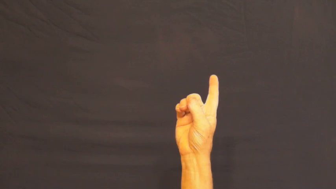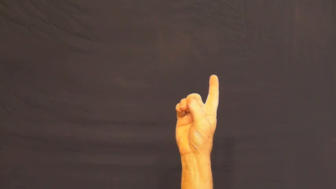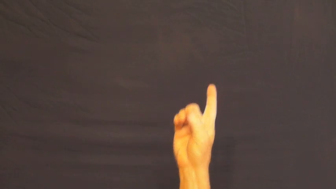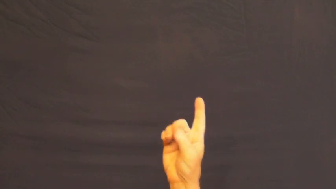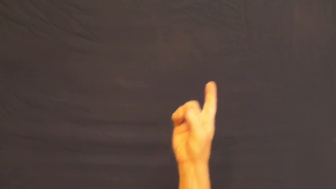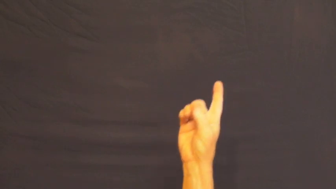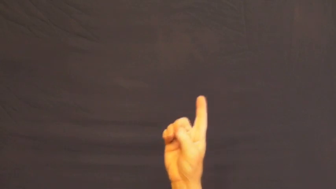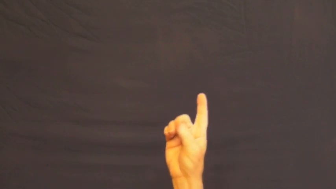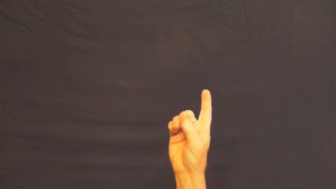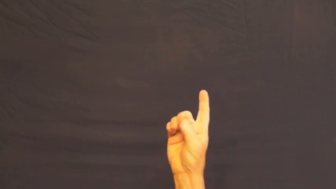Dayton,OH,Denver,CO